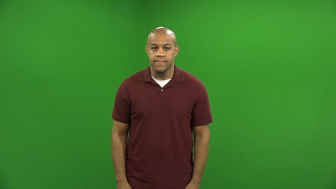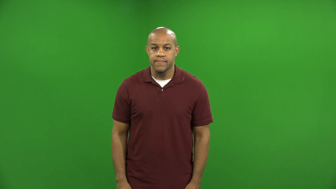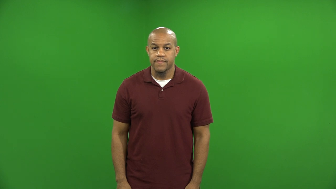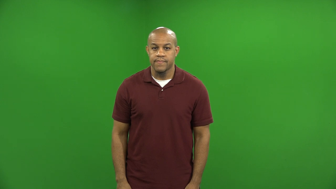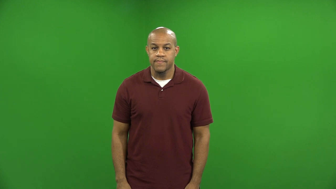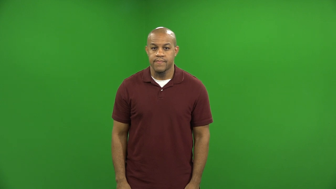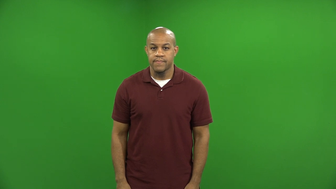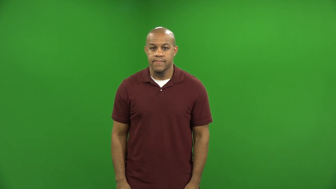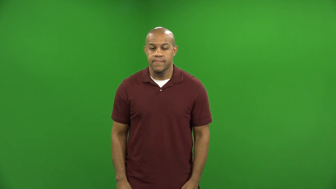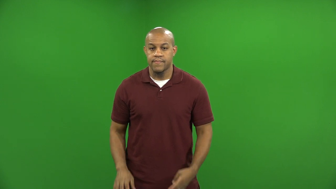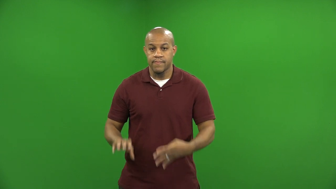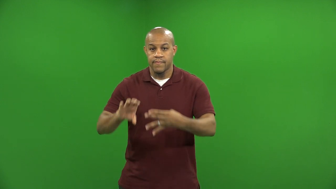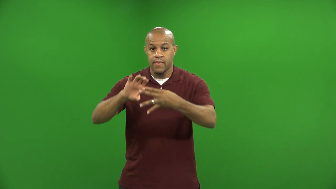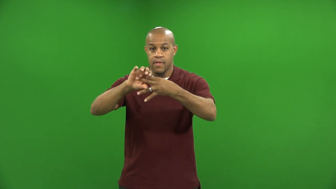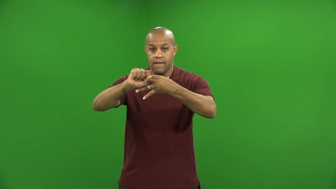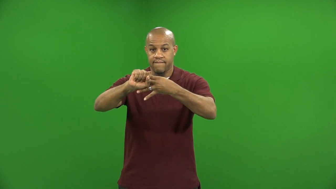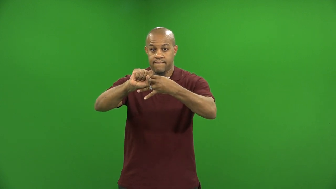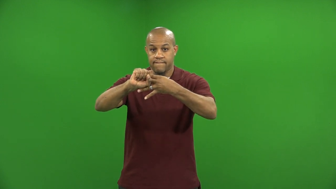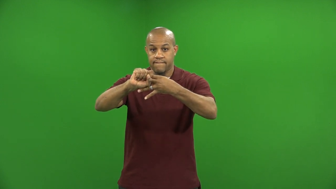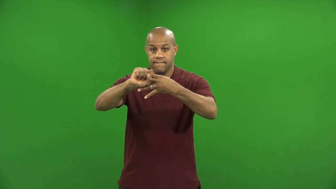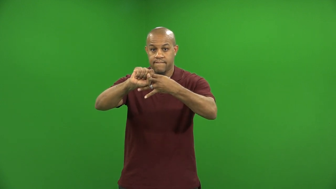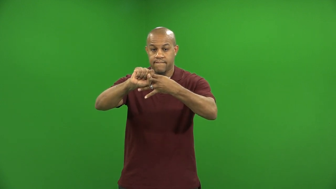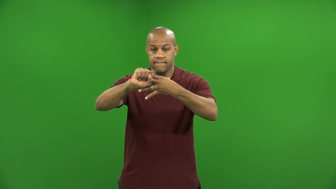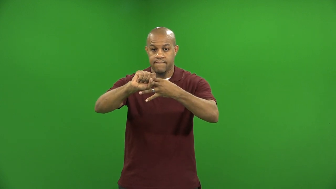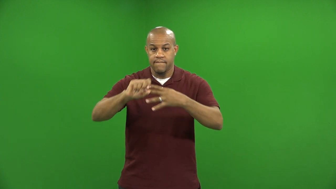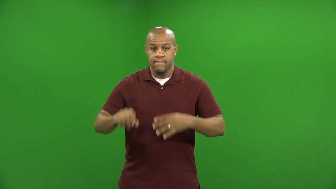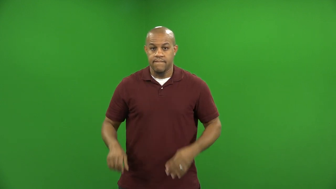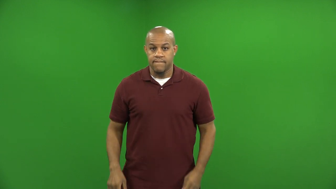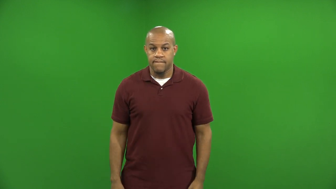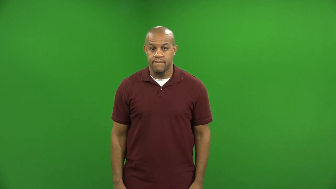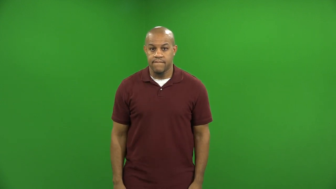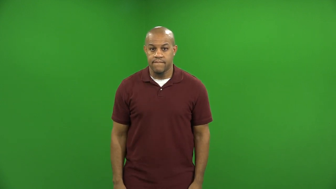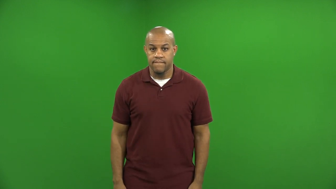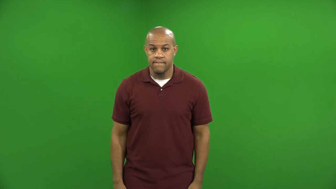First half